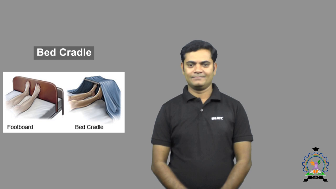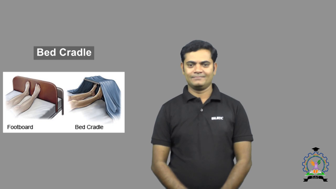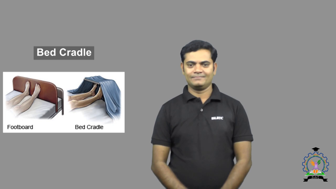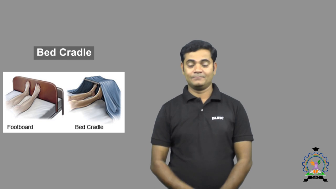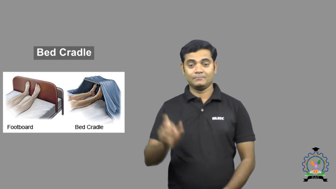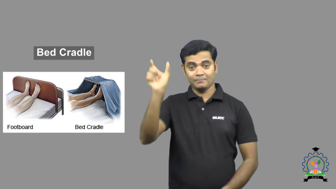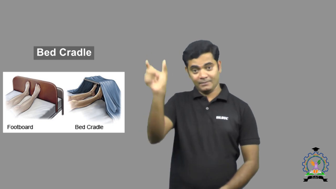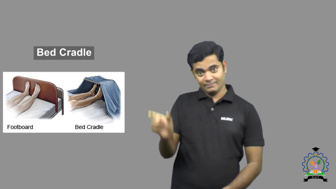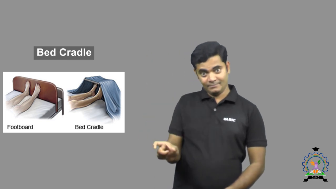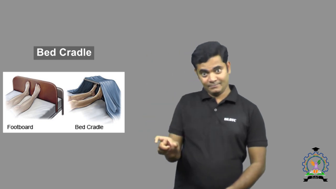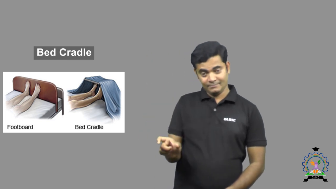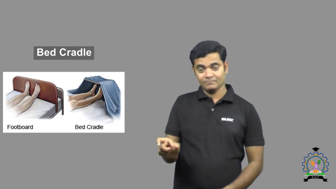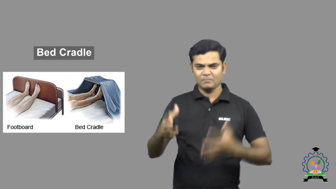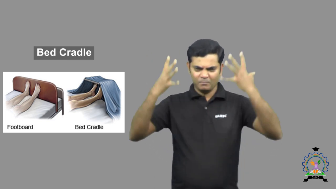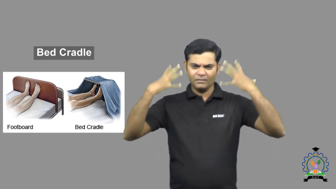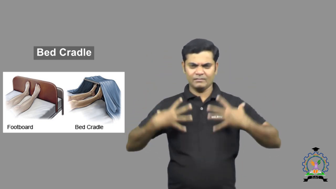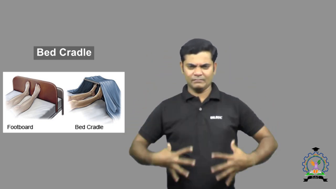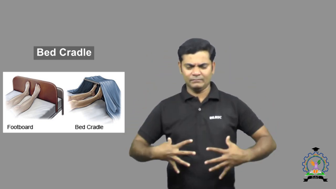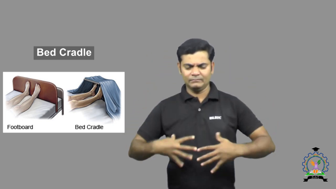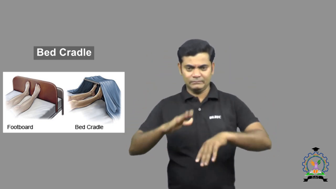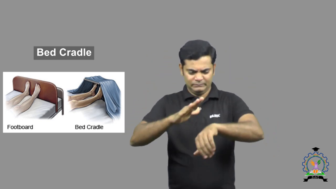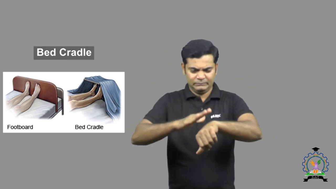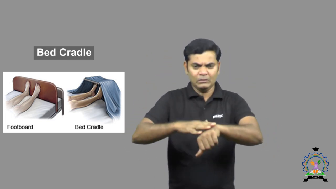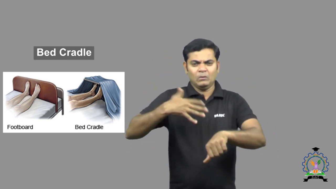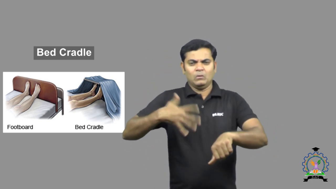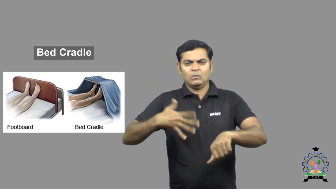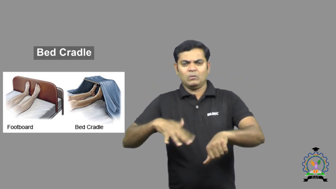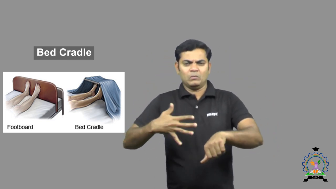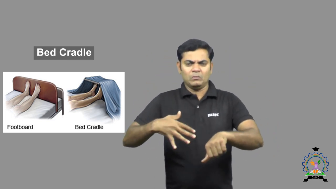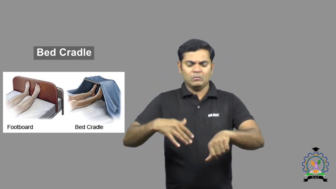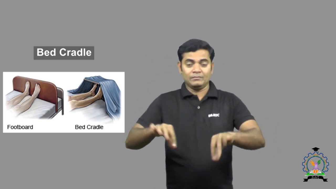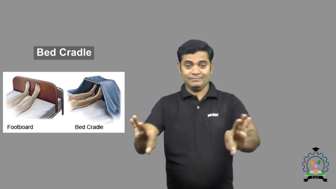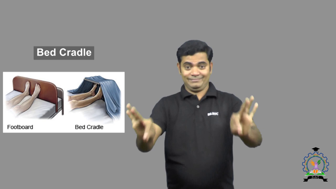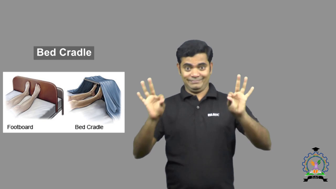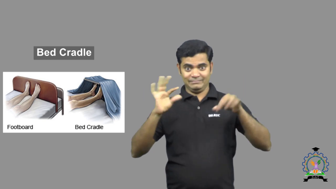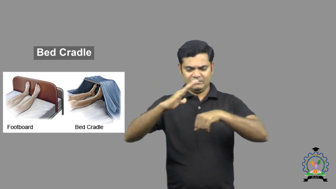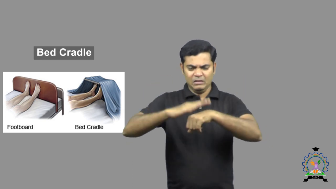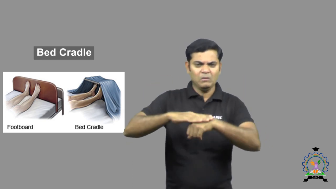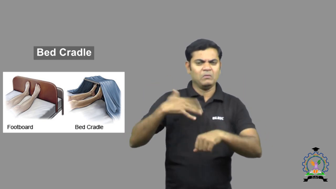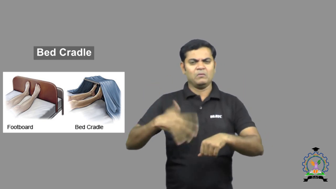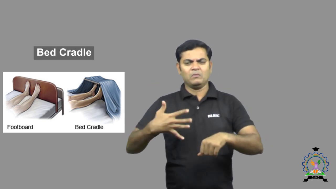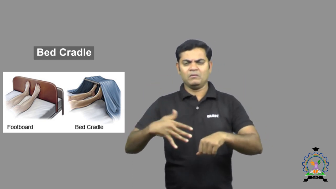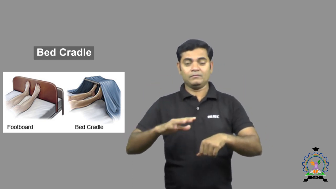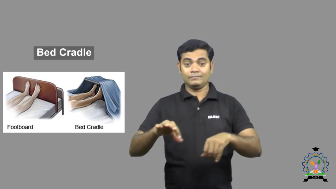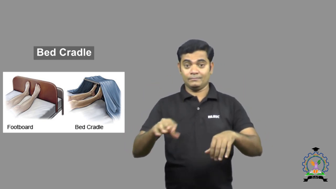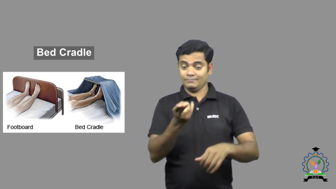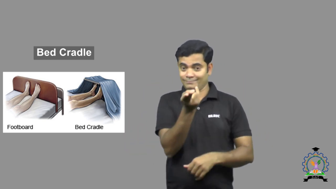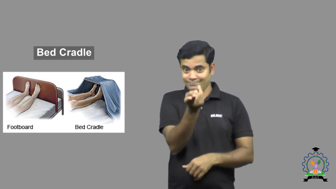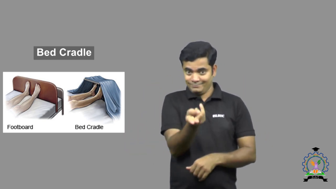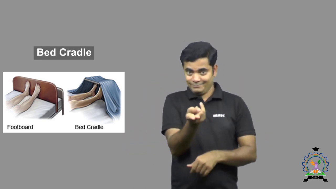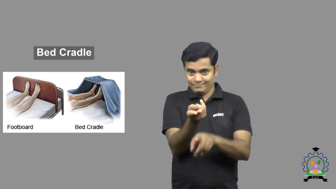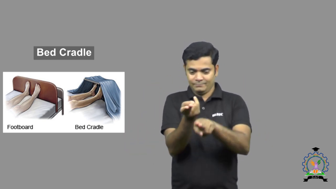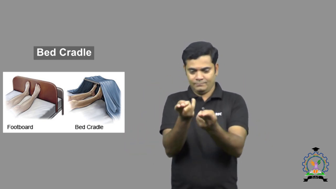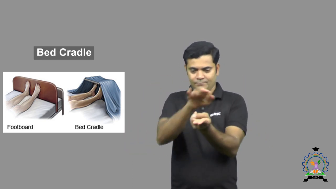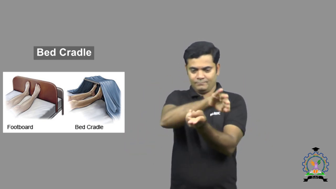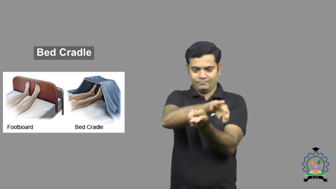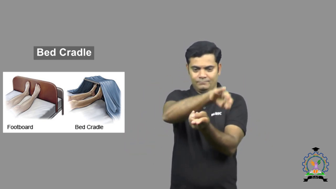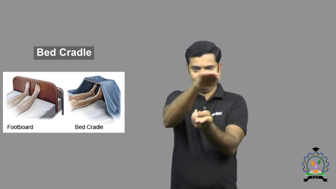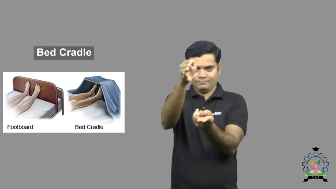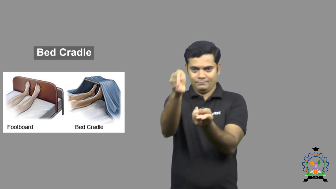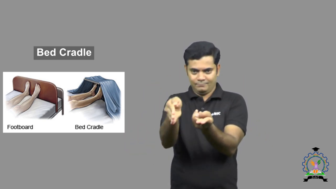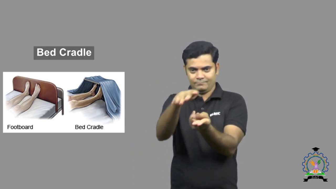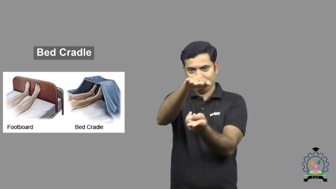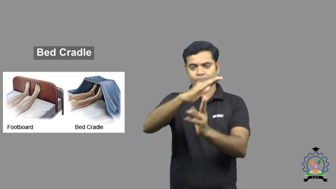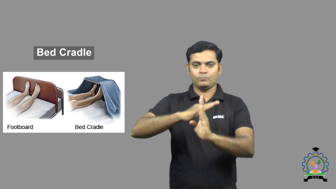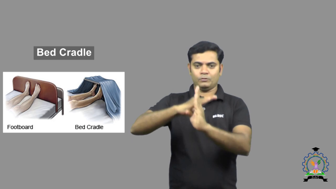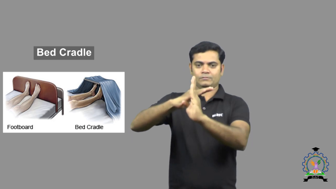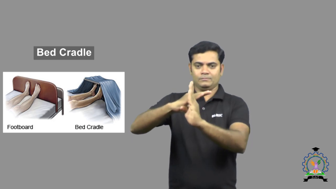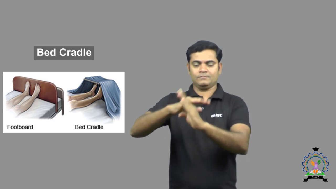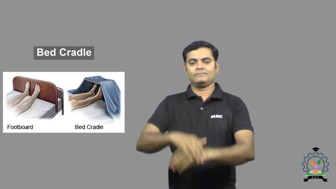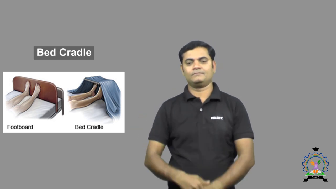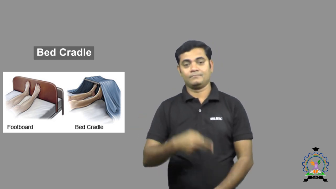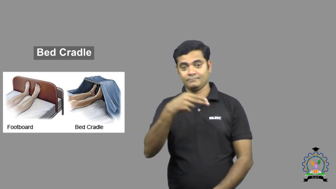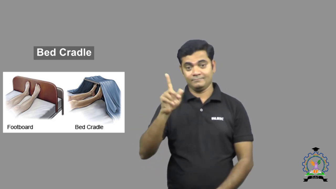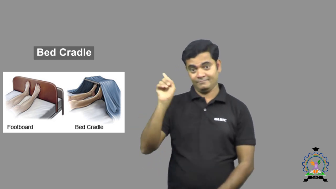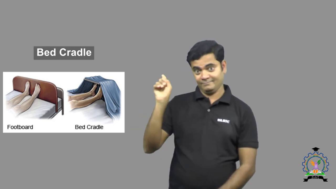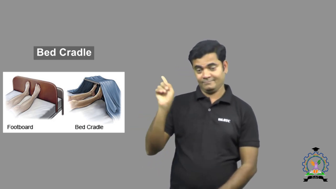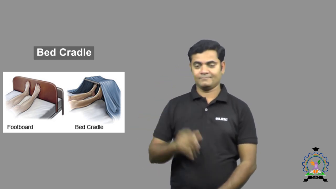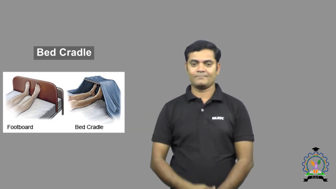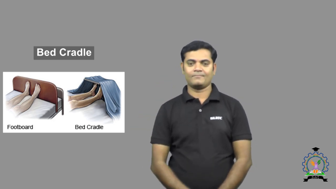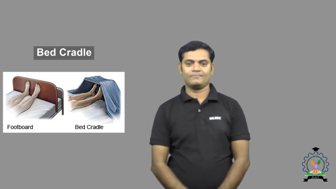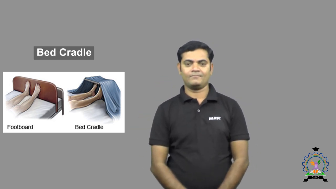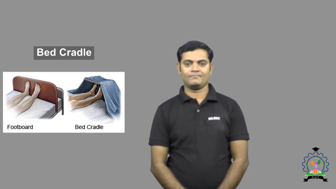Bed Cradle